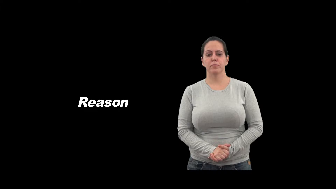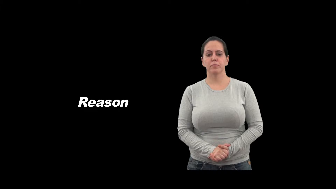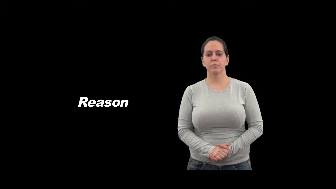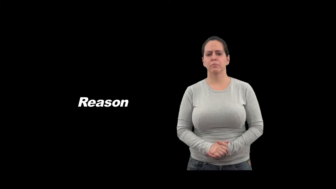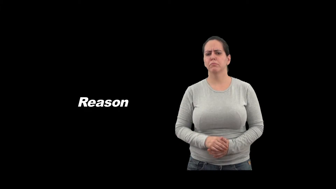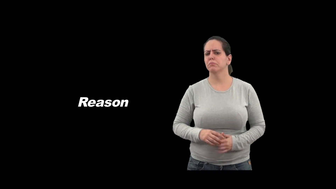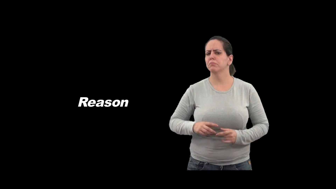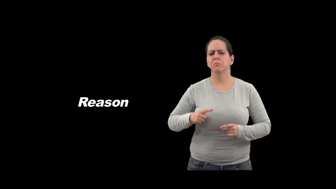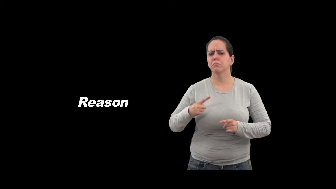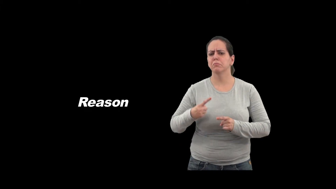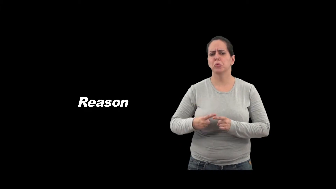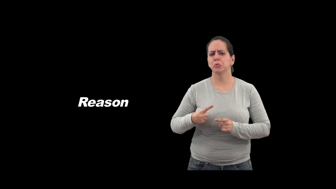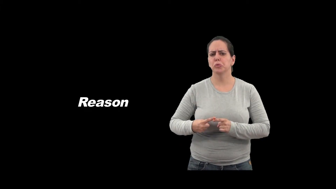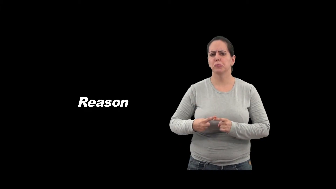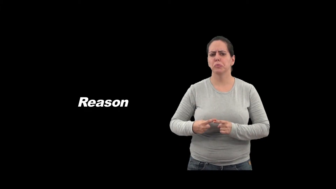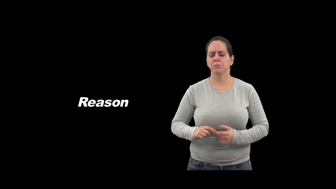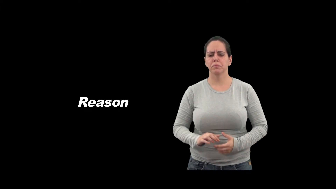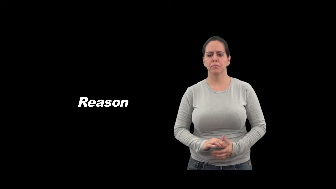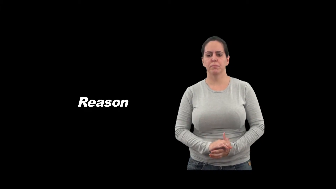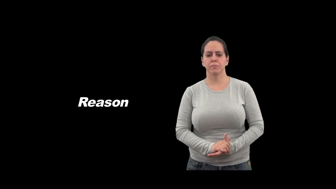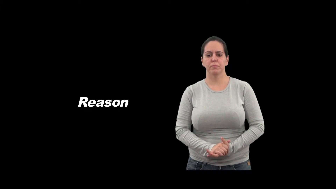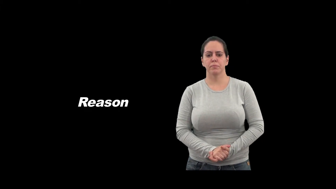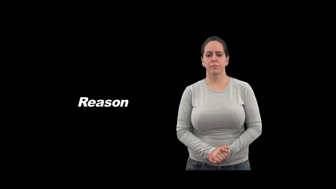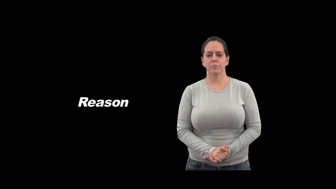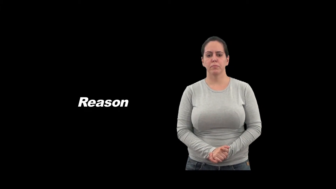Reason